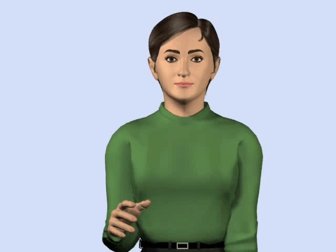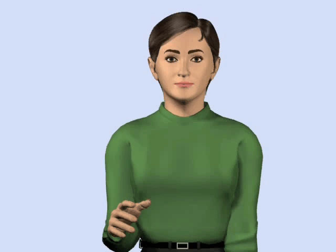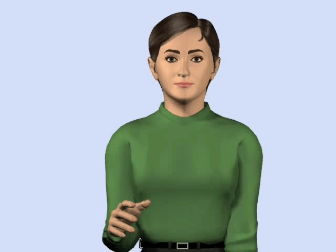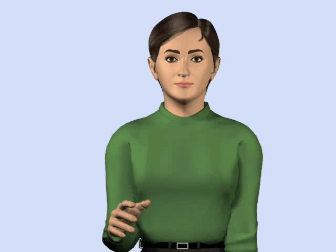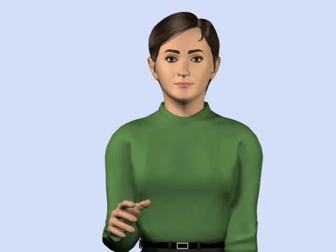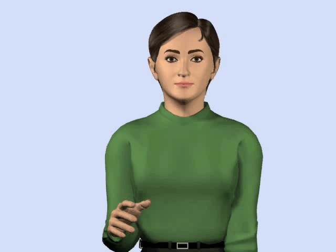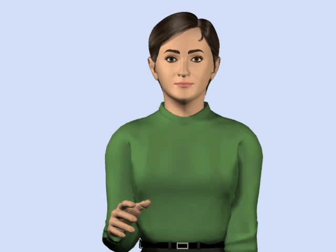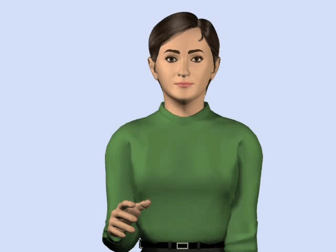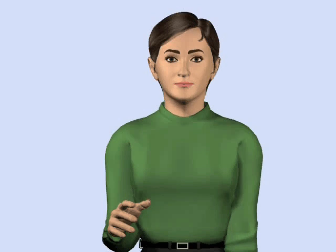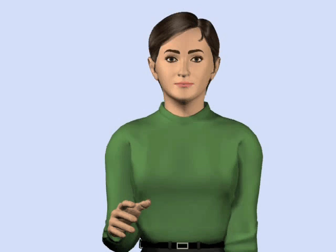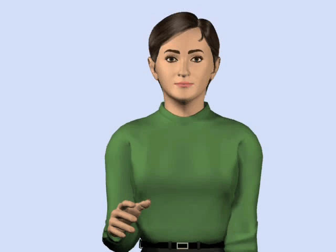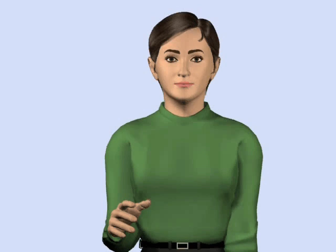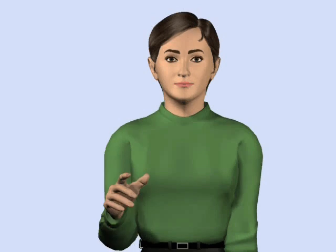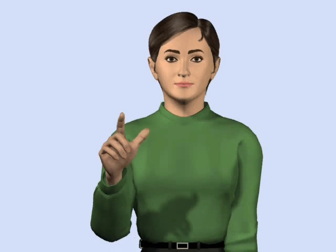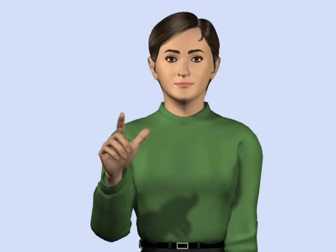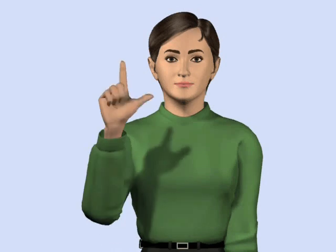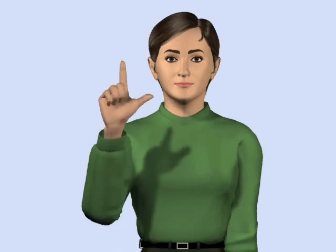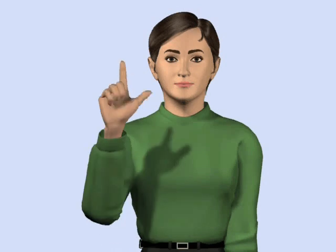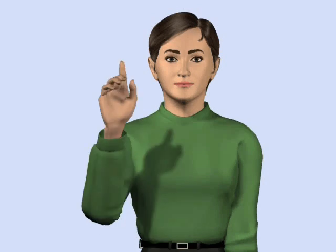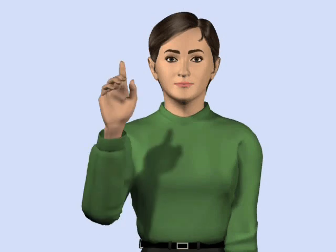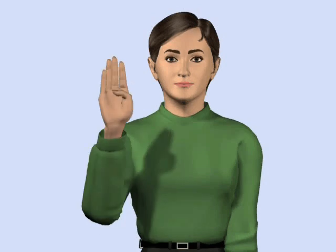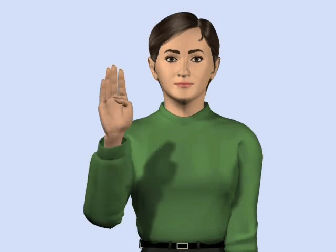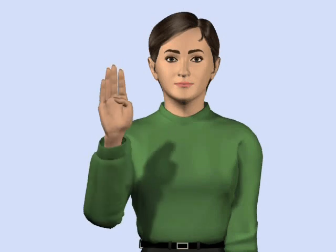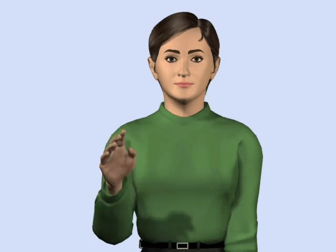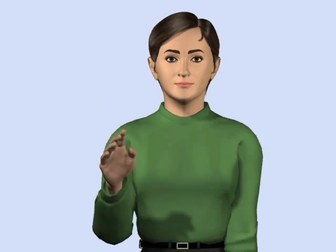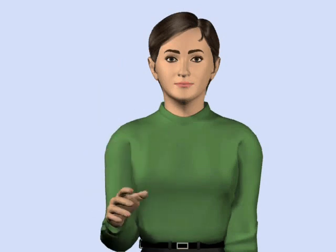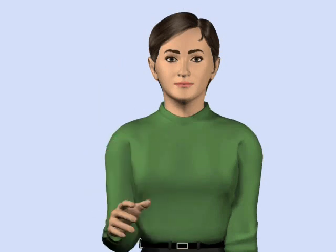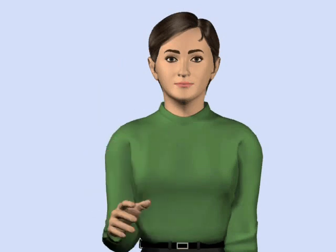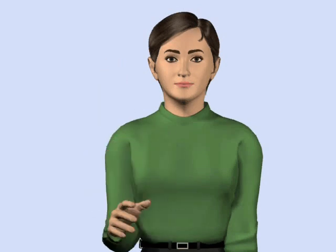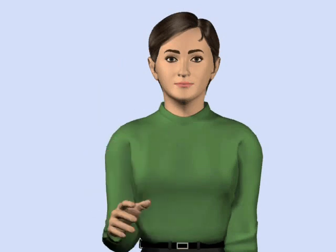Long Beach